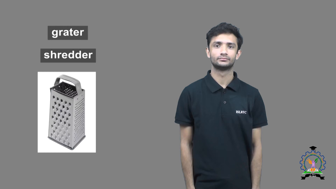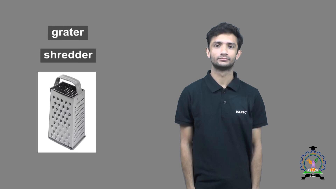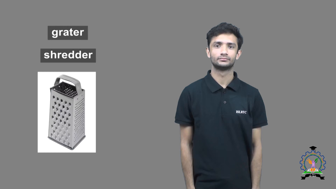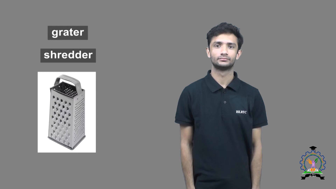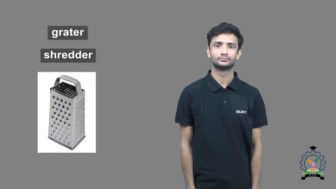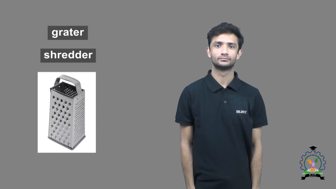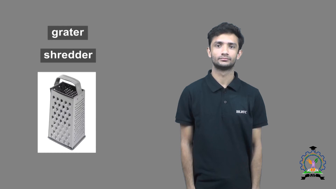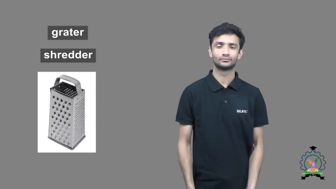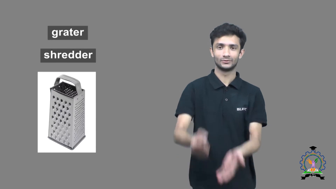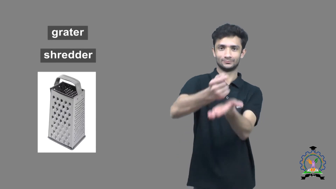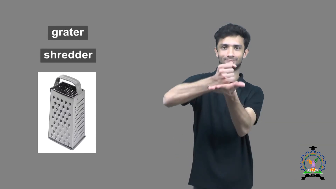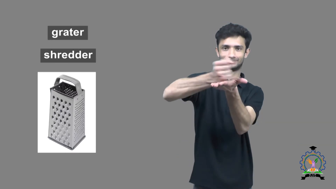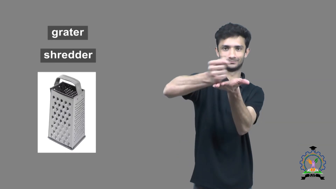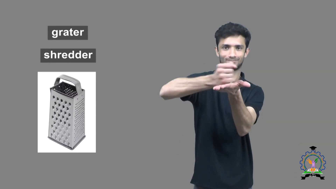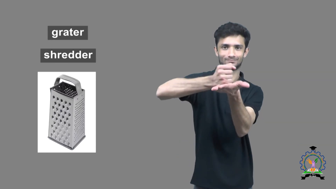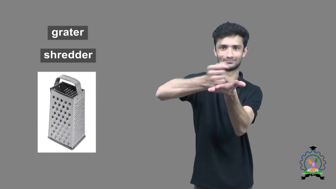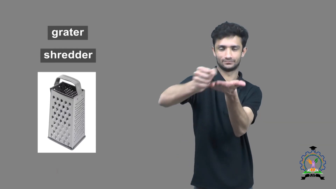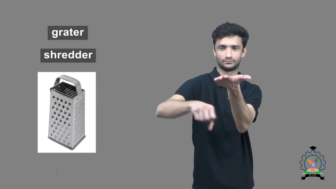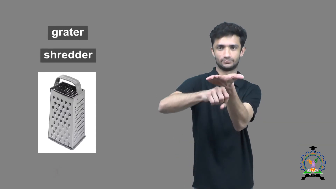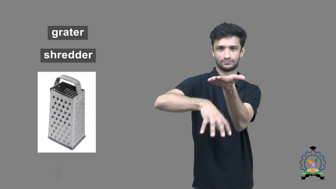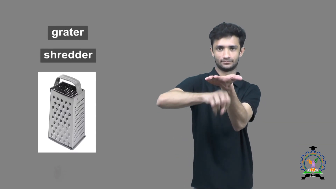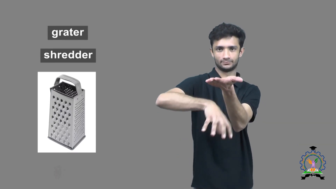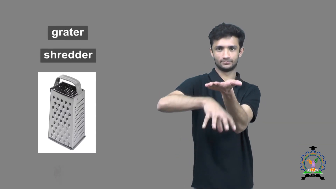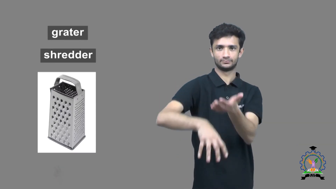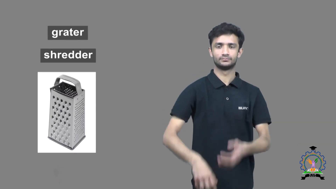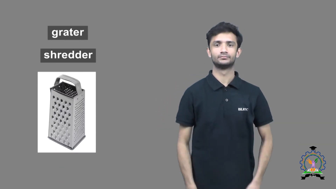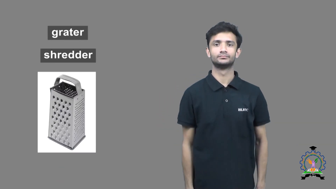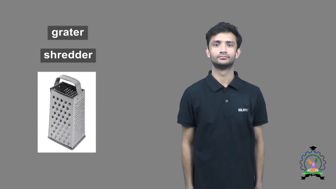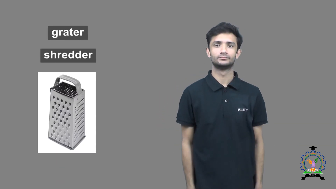grater, shredder